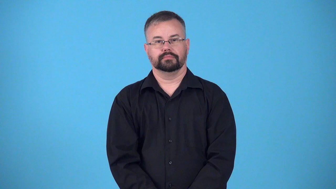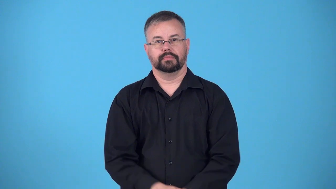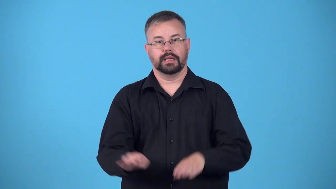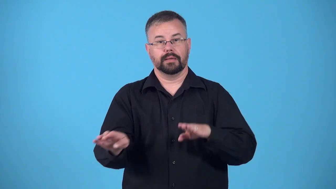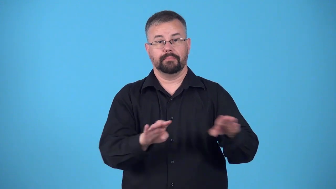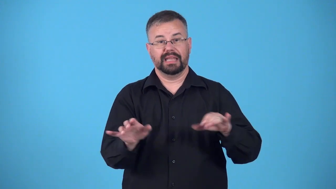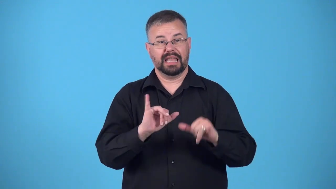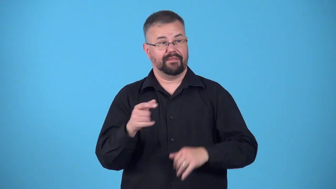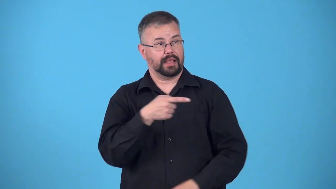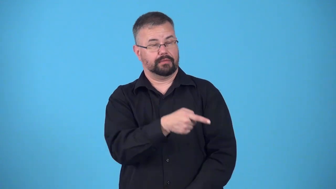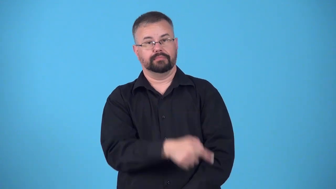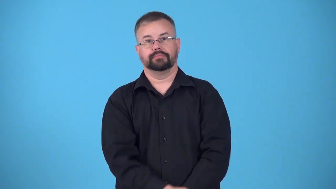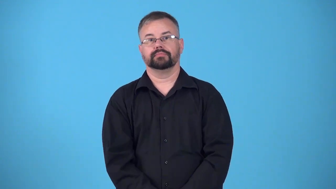take after